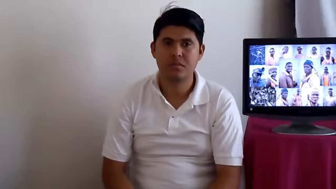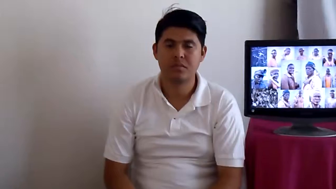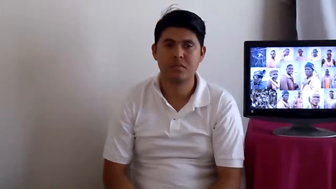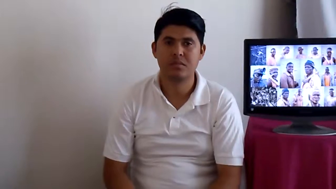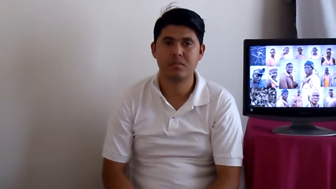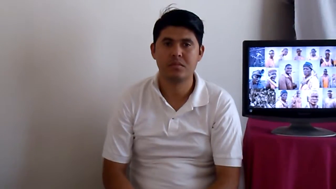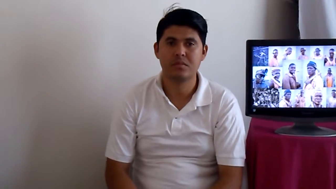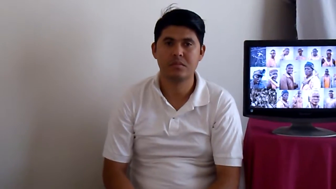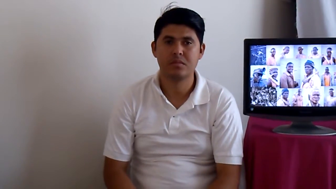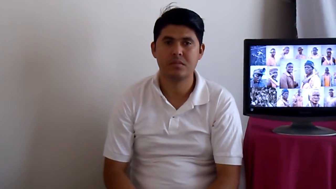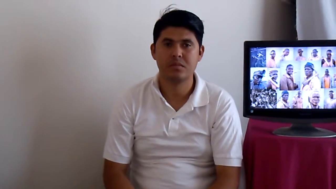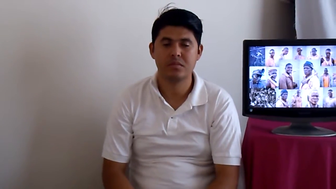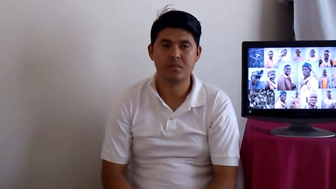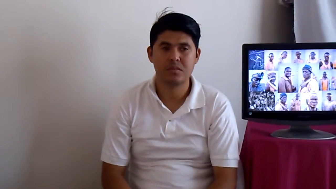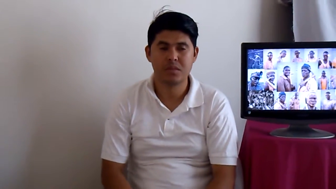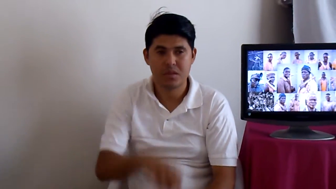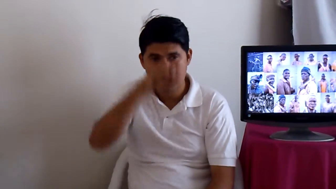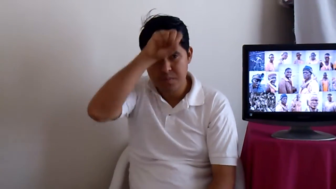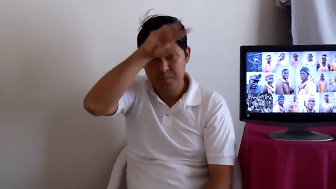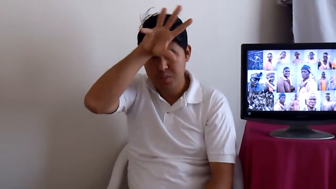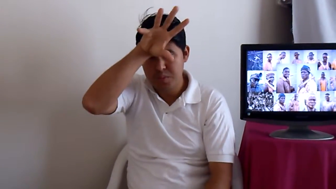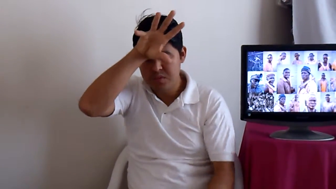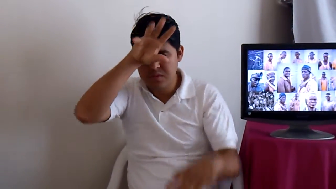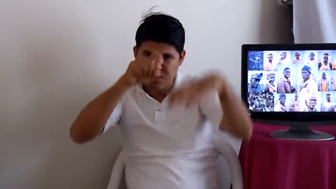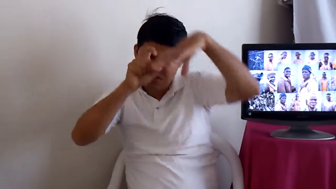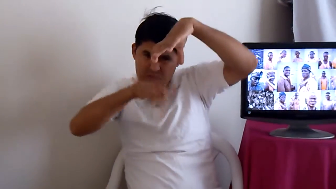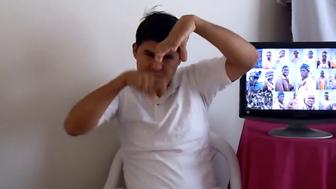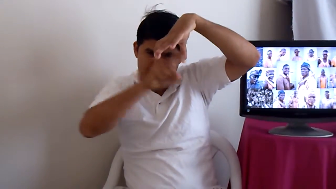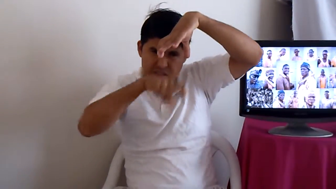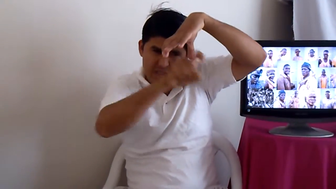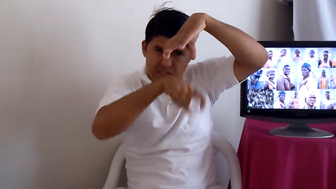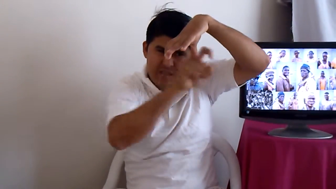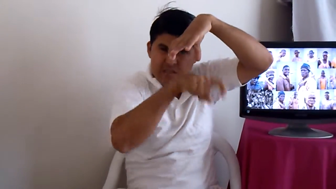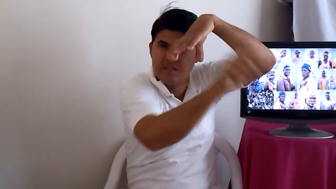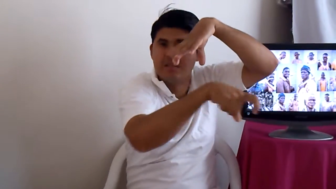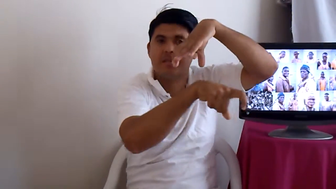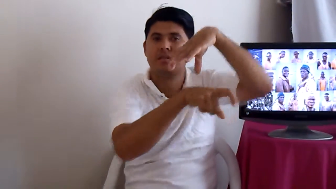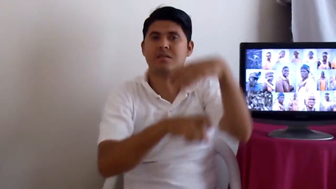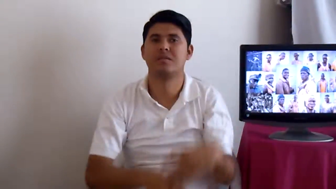miner